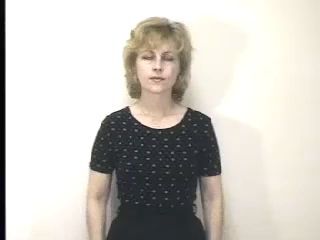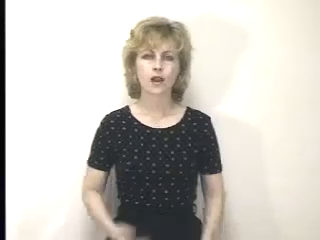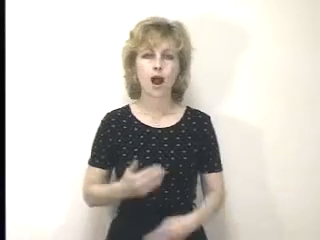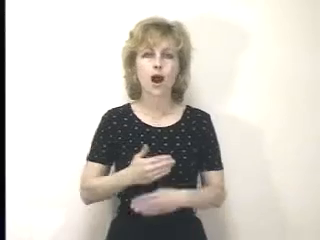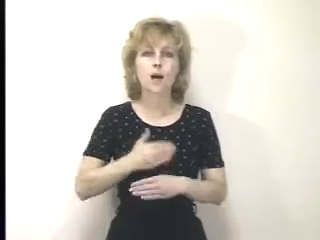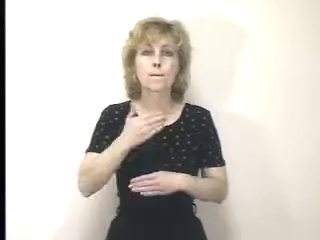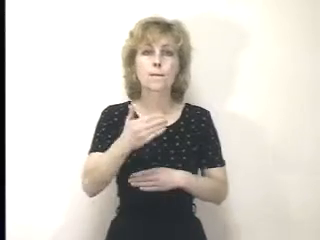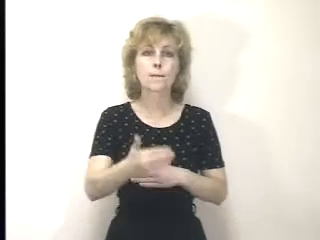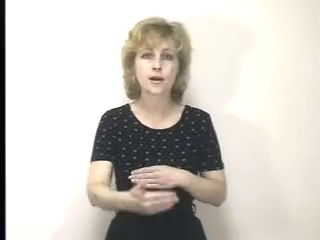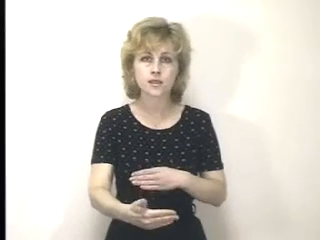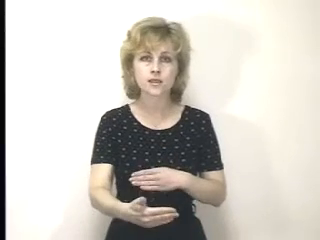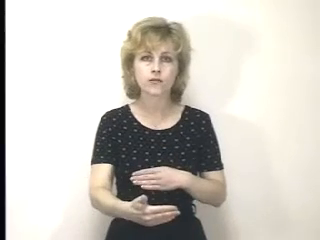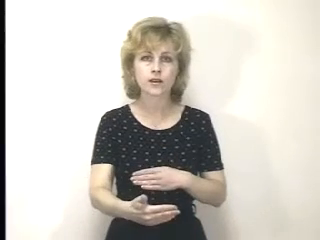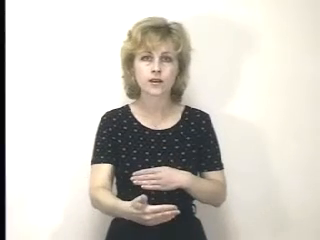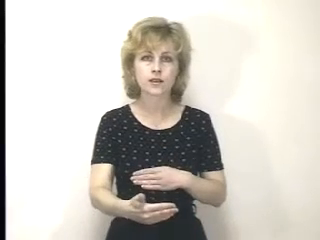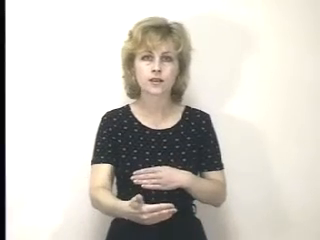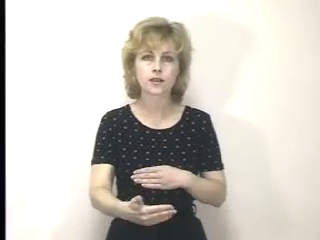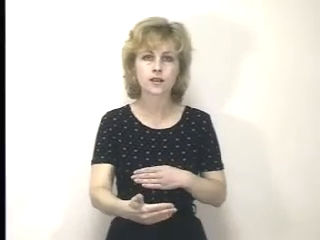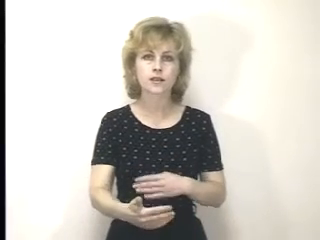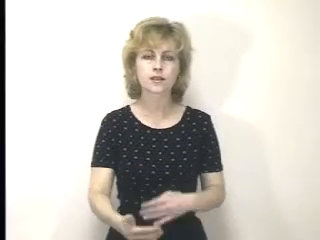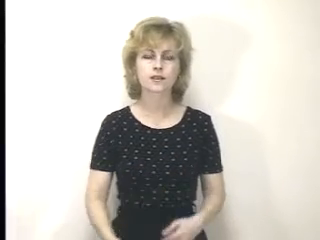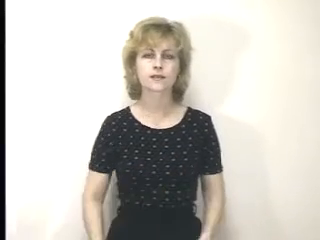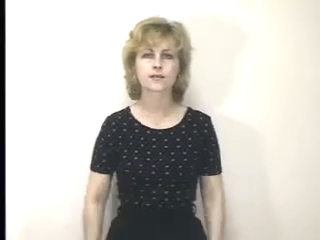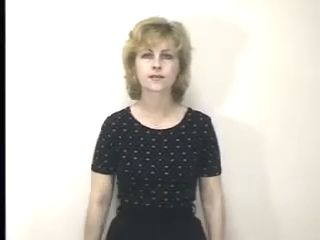belate